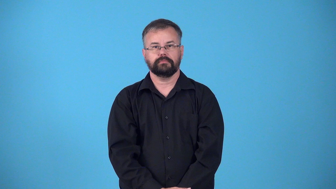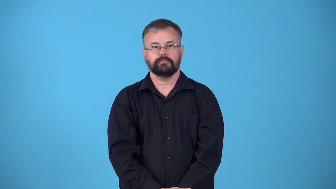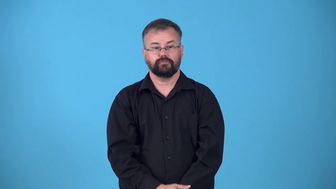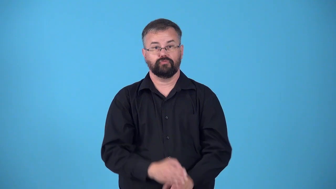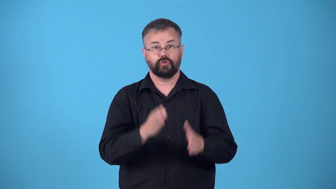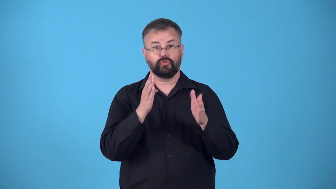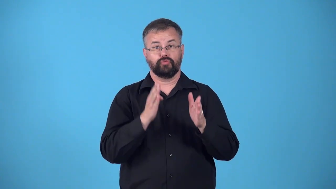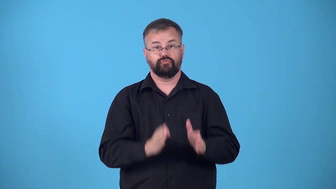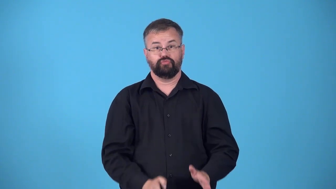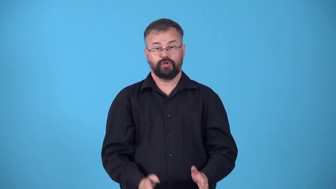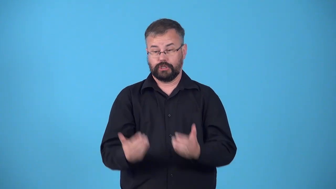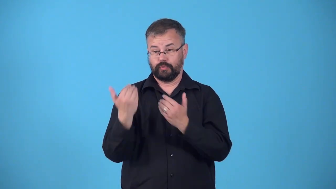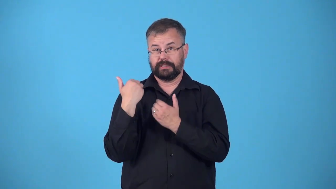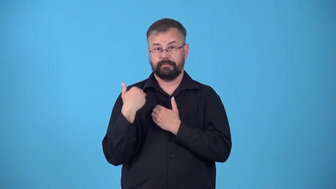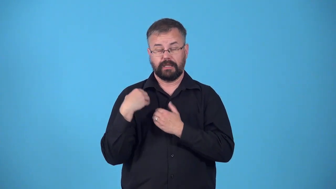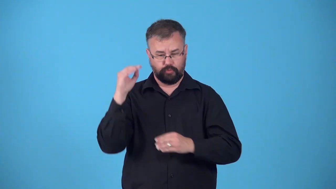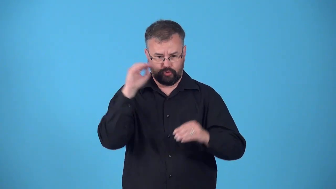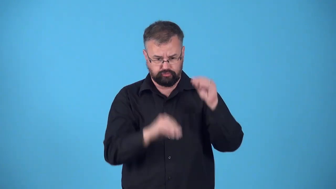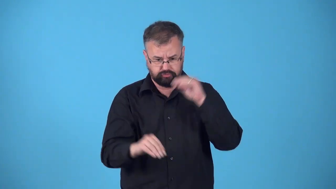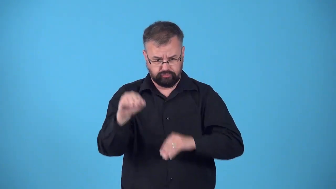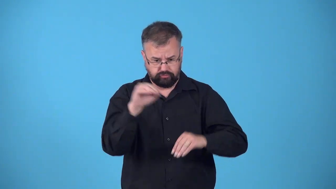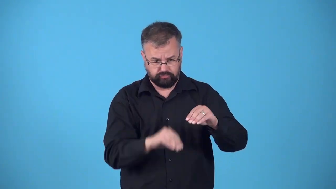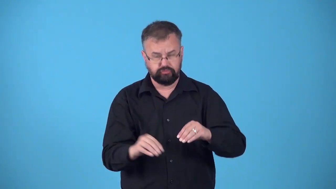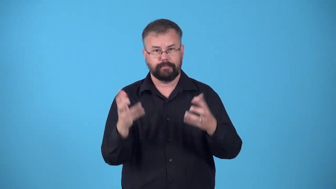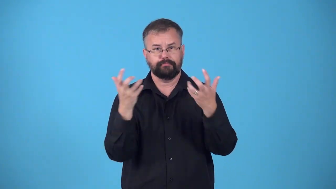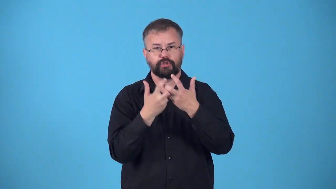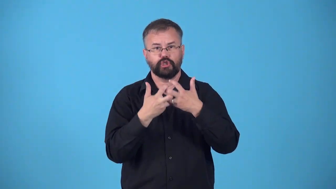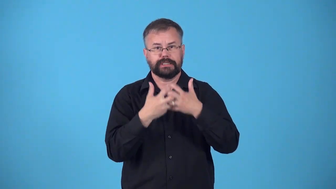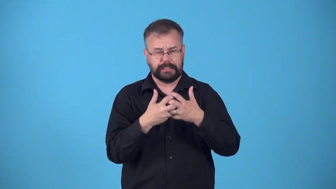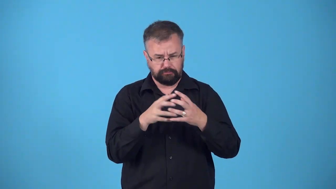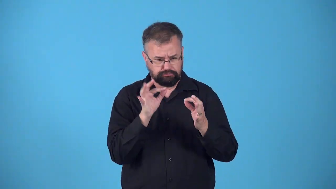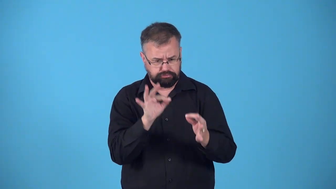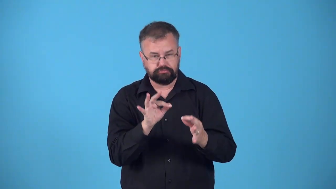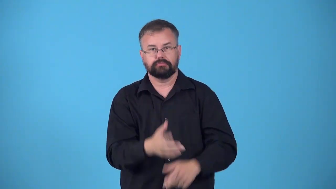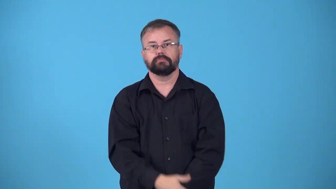fitter